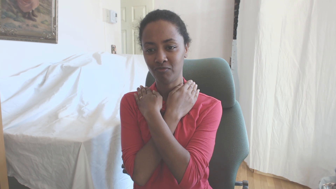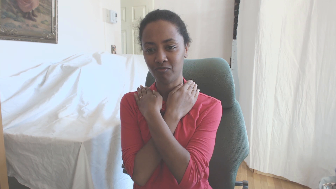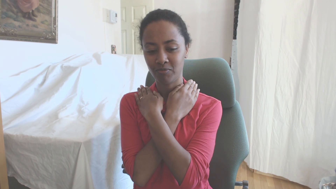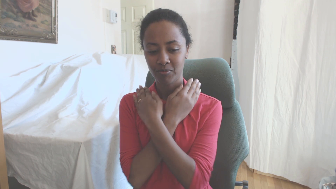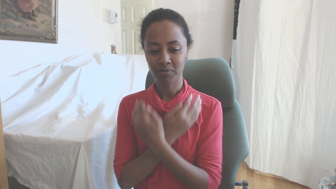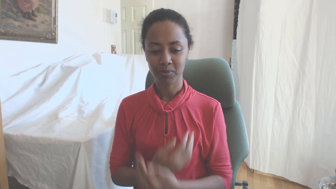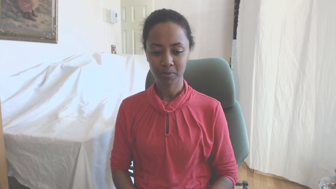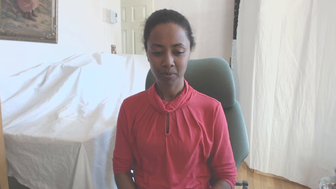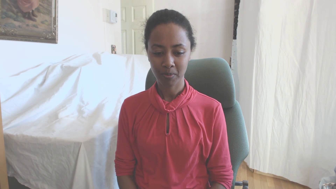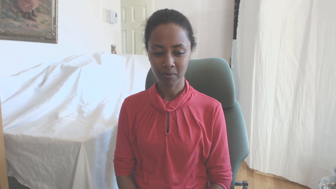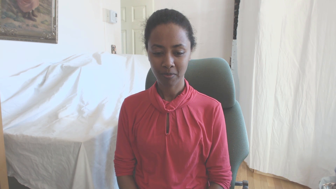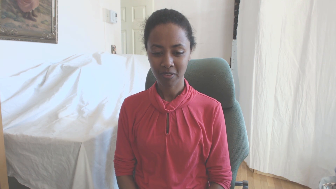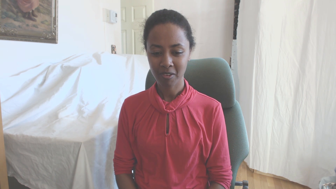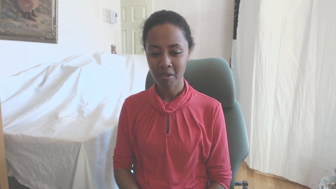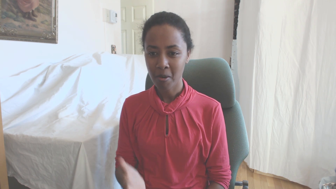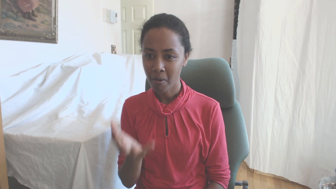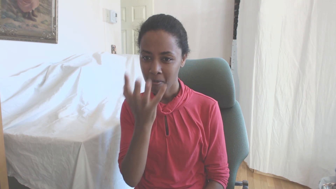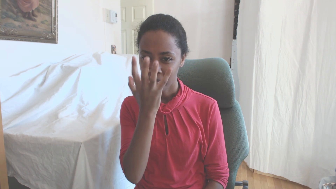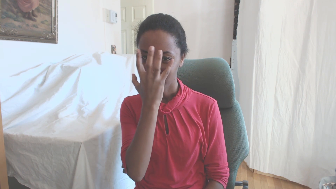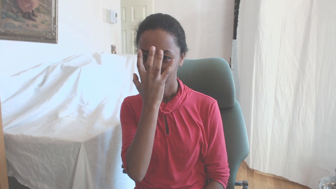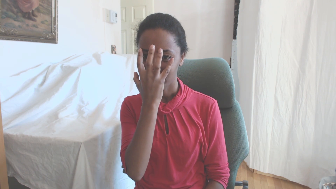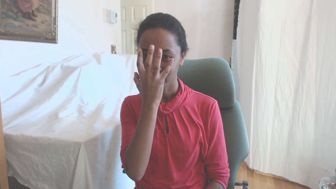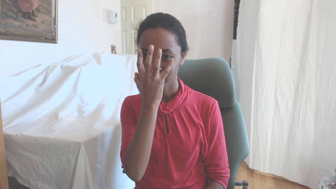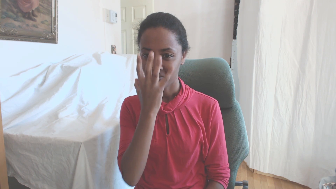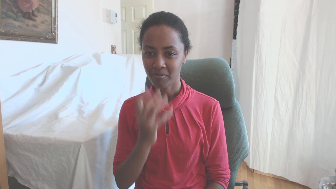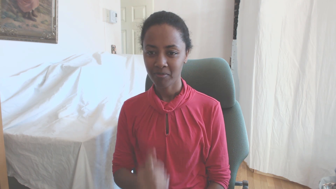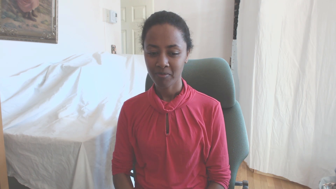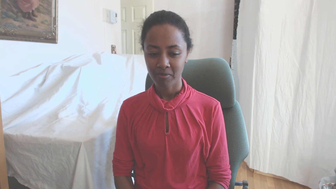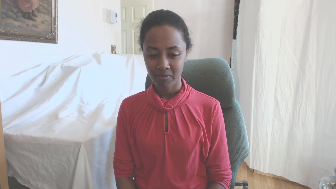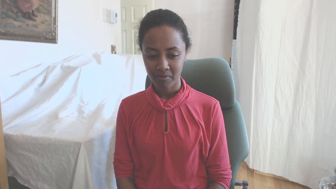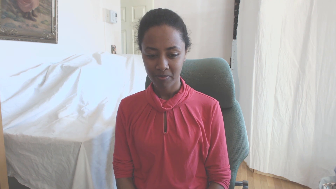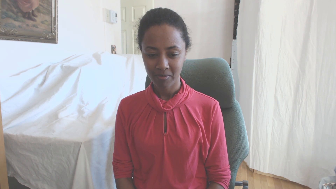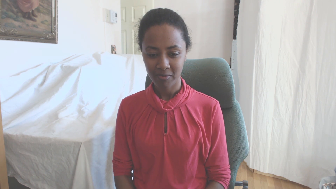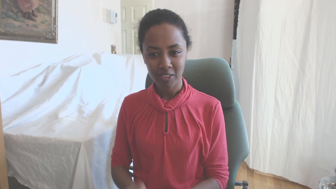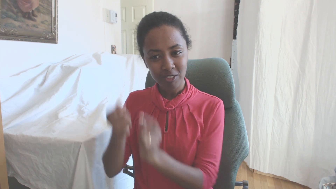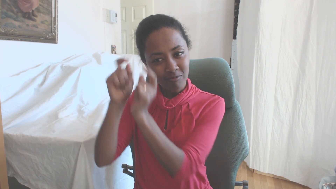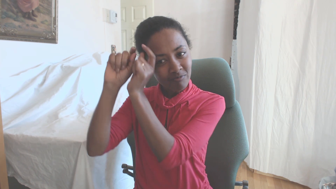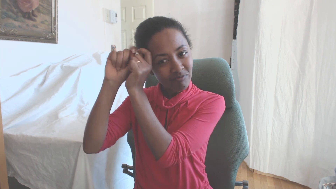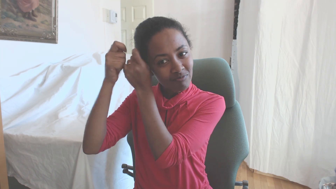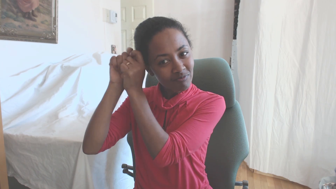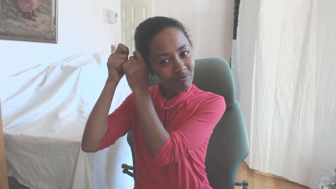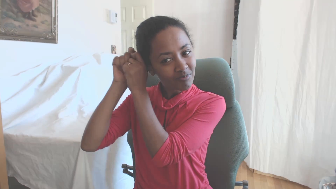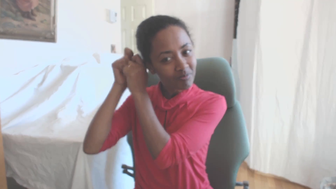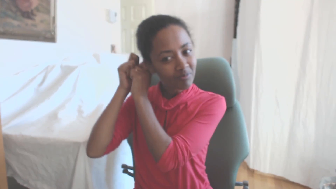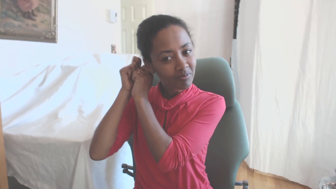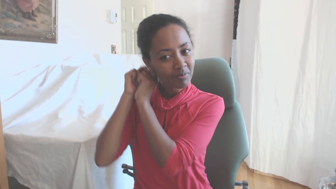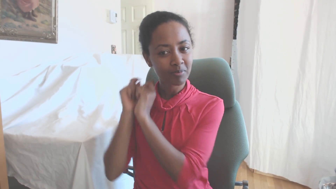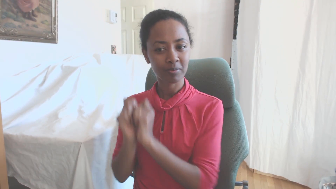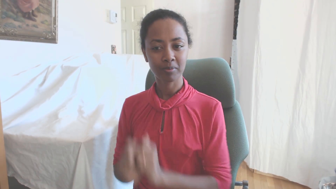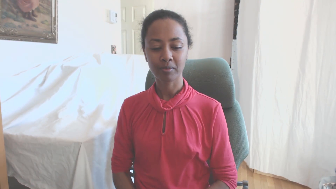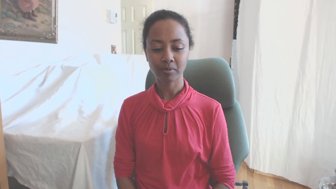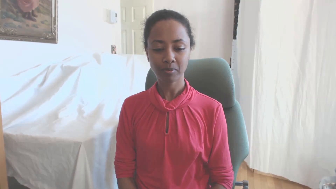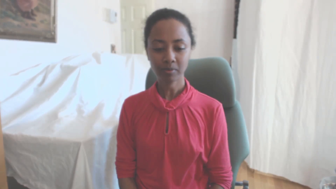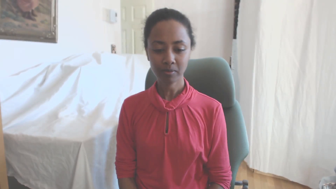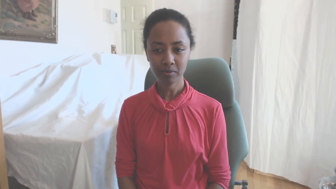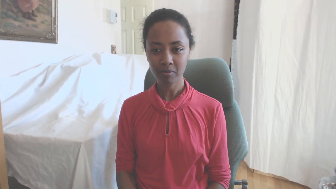clothing